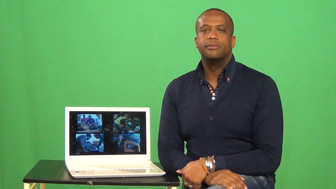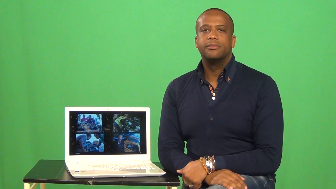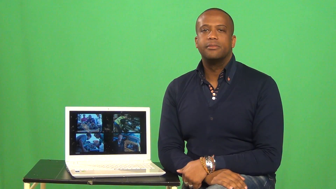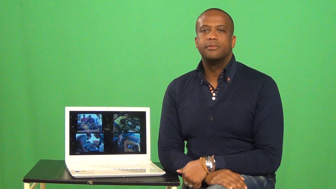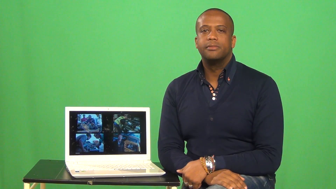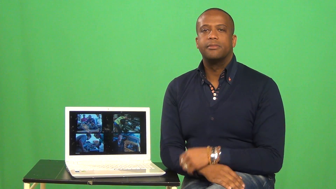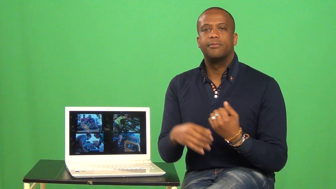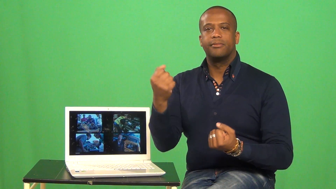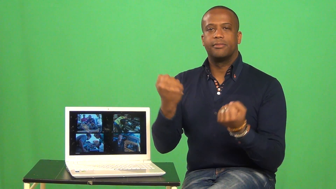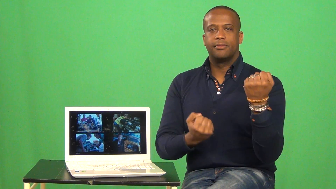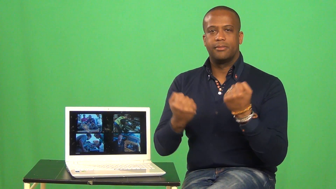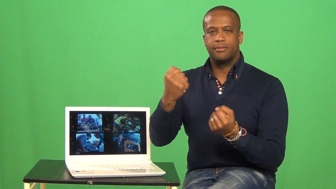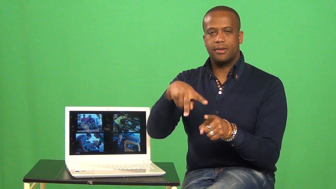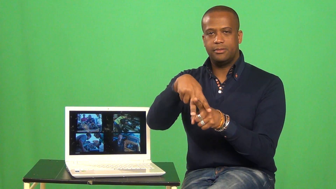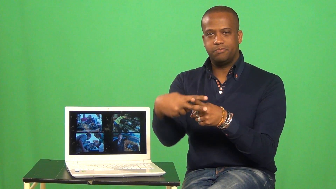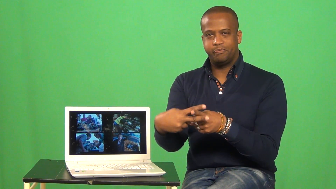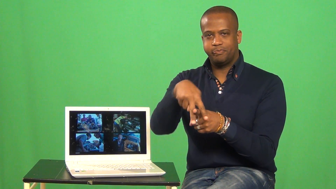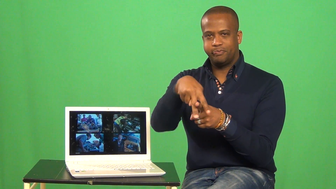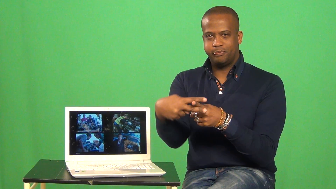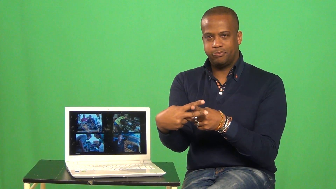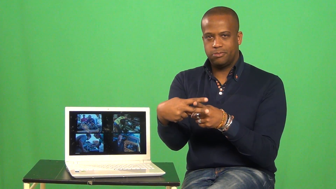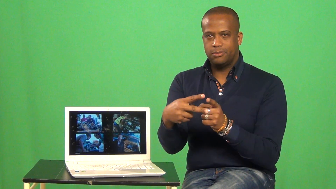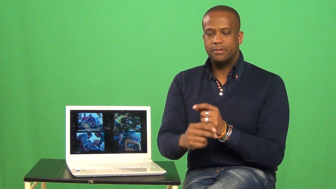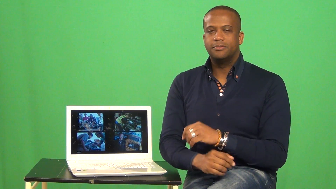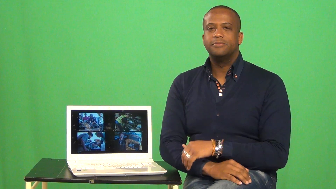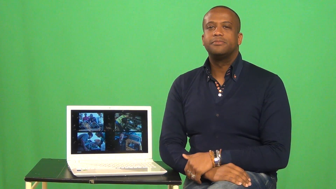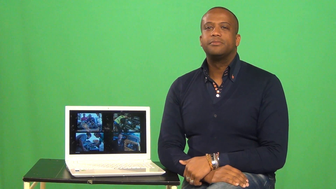carmechanic